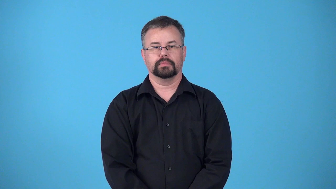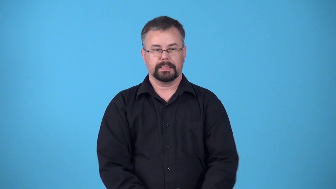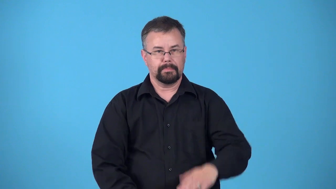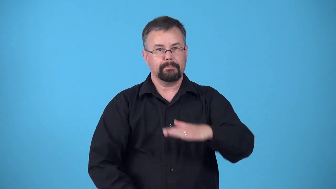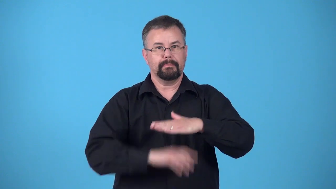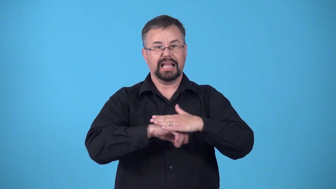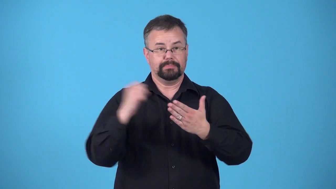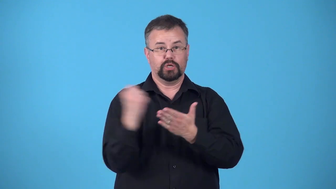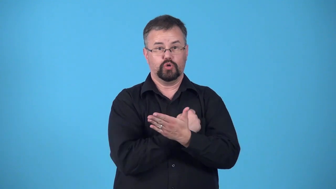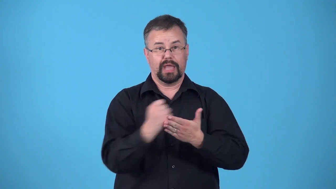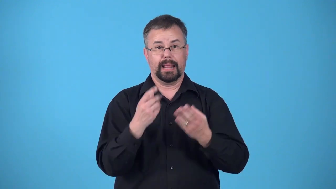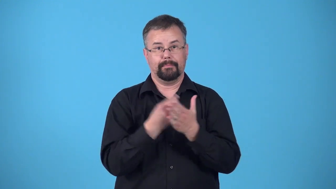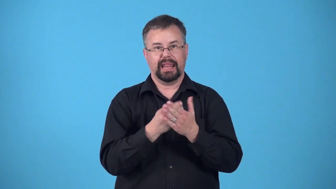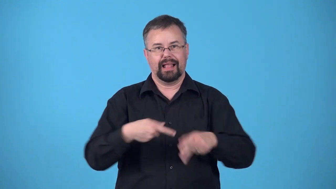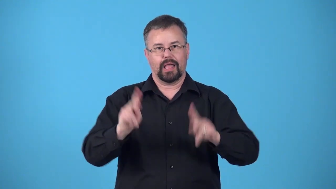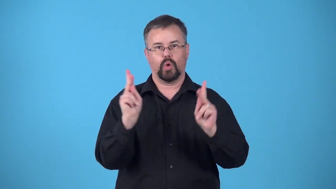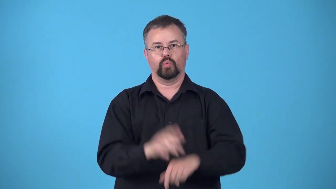credit line-maximum credit that a customer is allowed